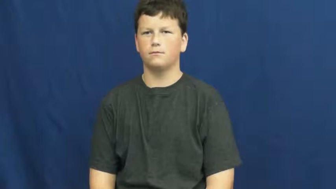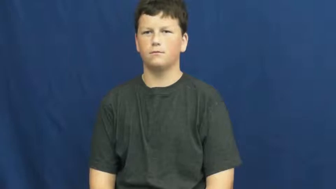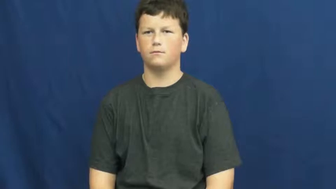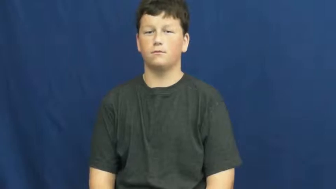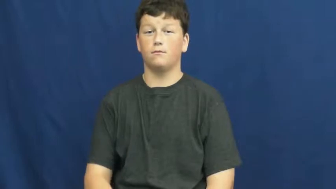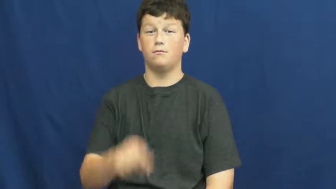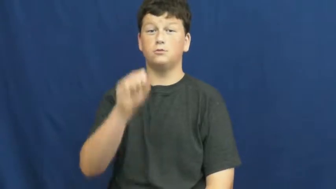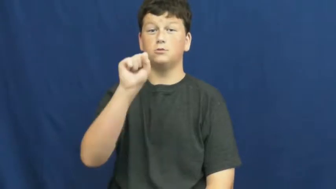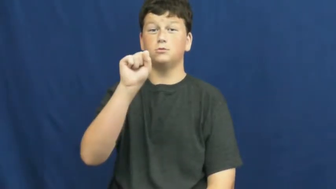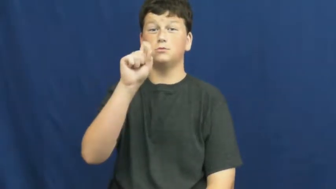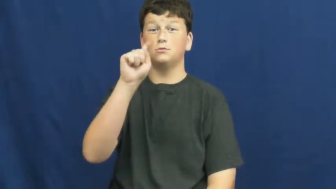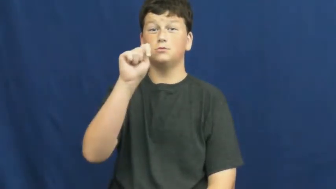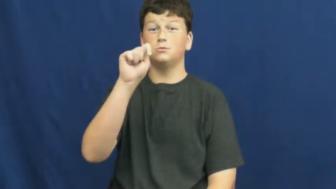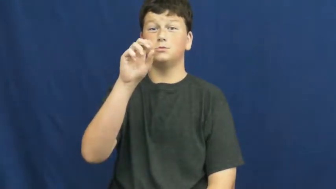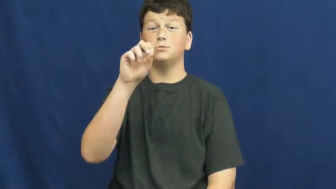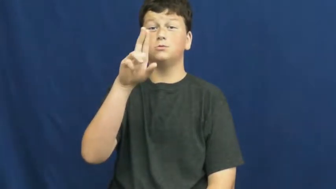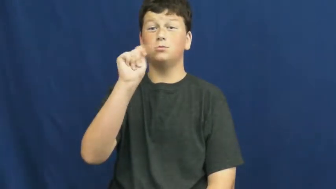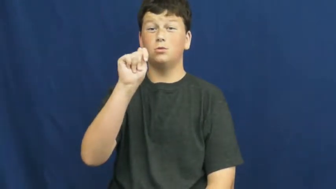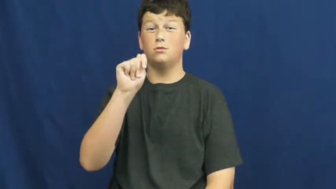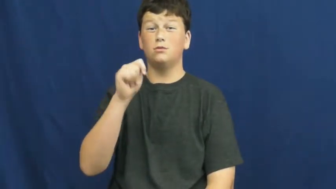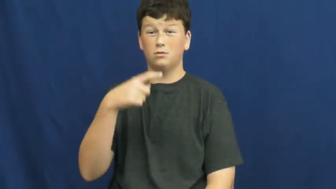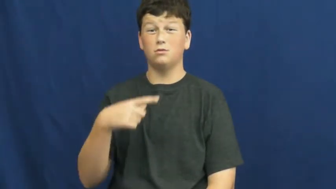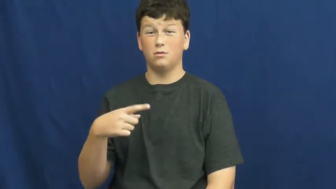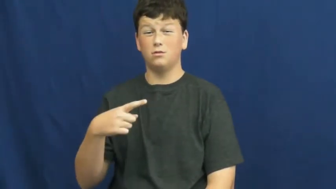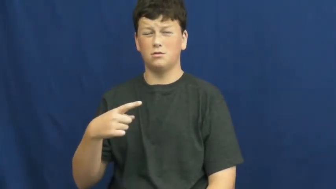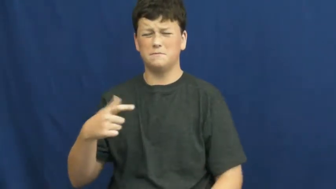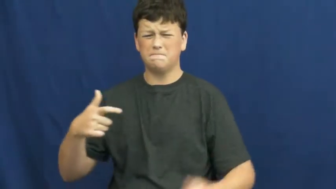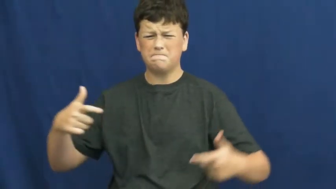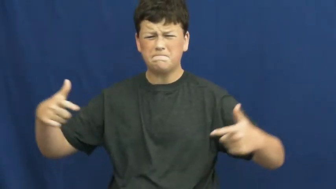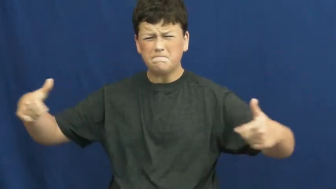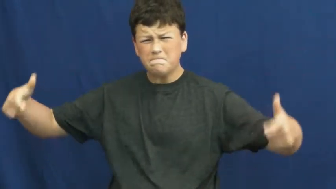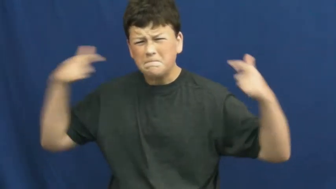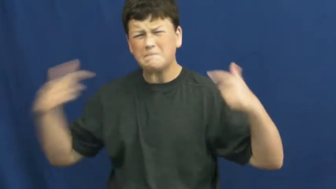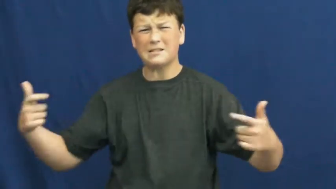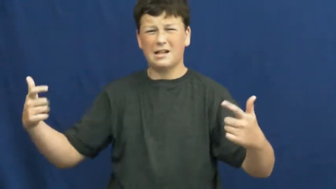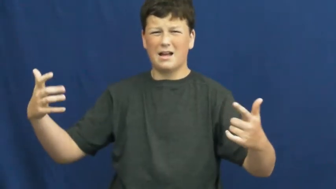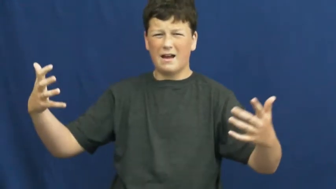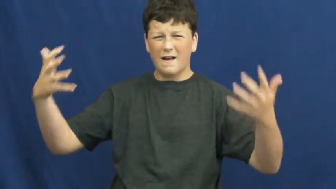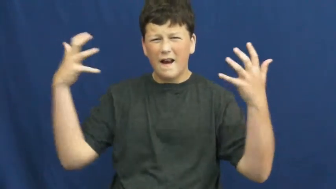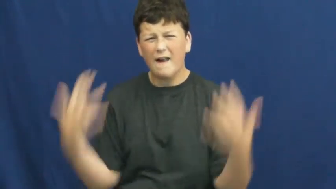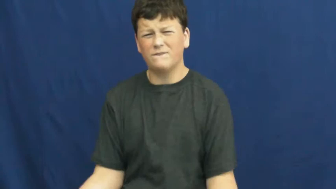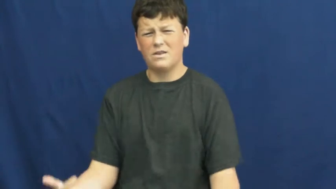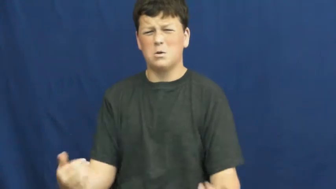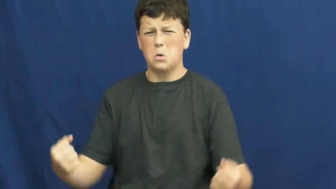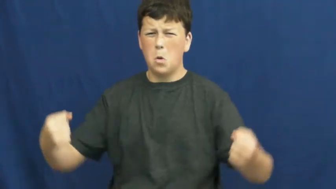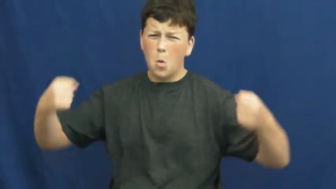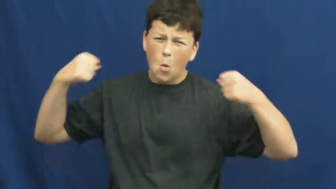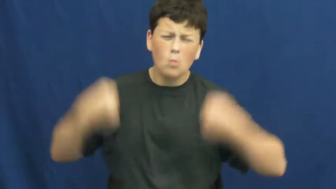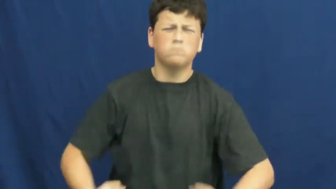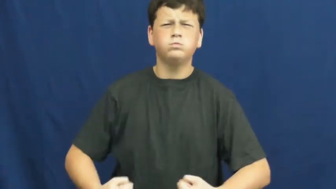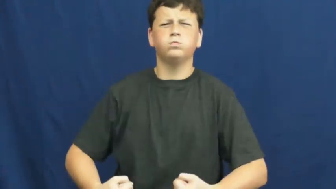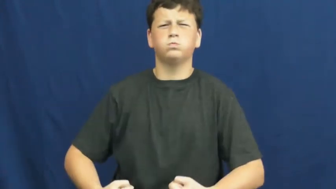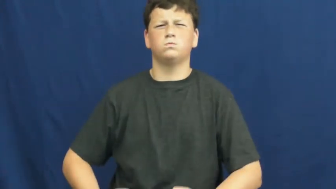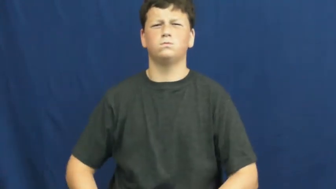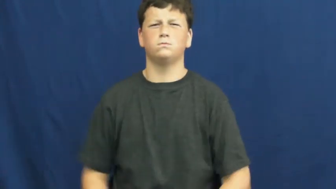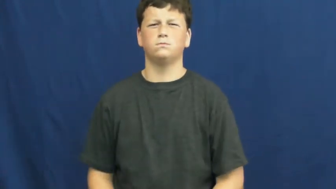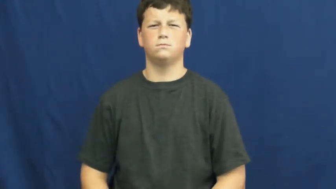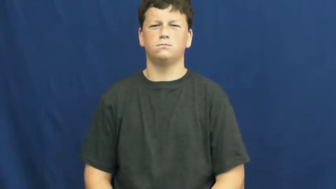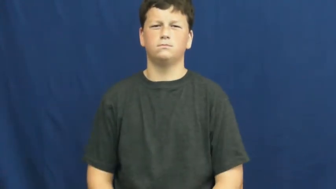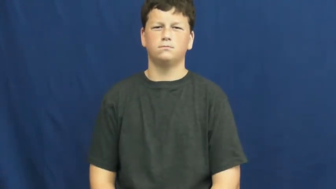stout-strong